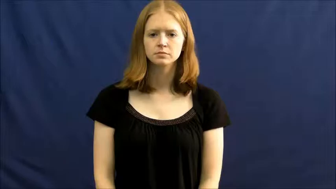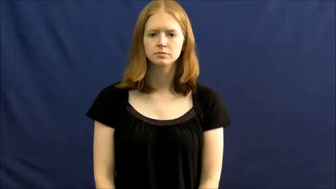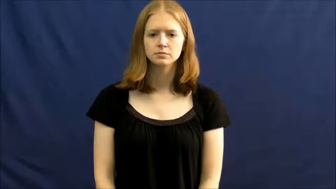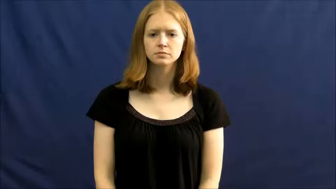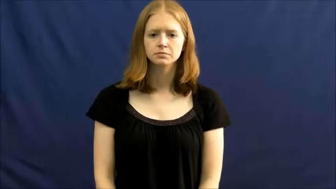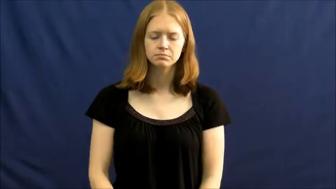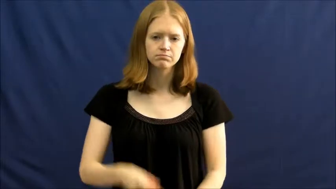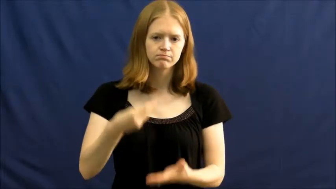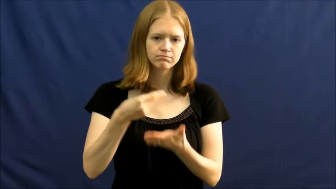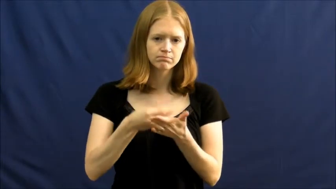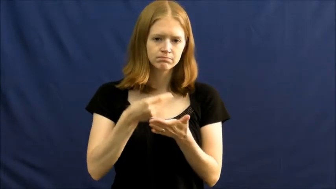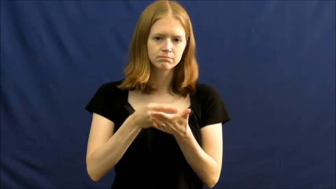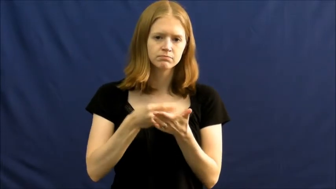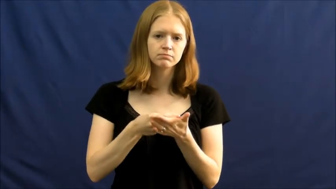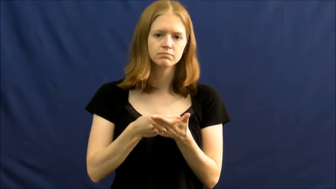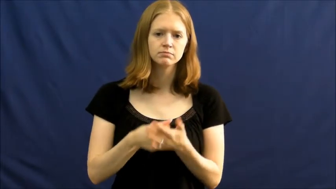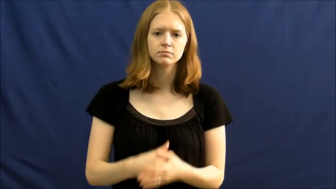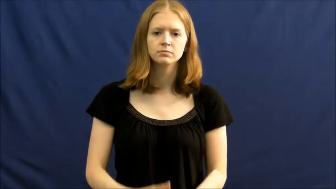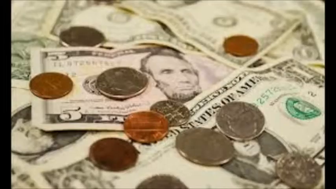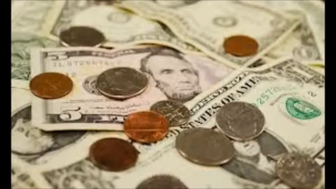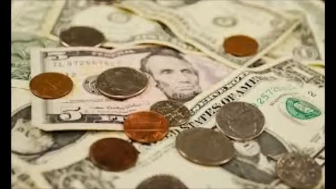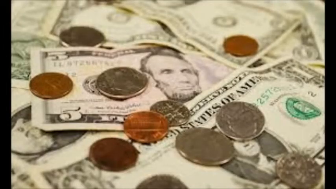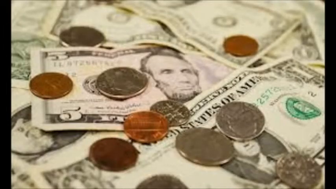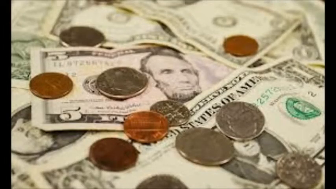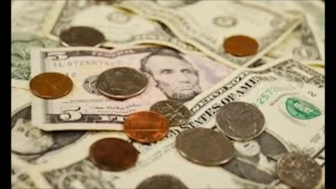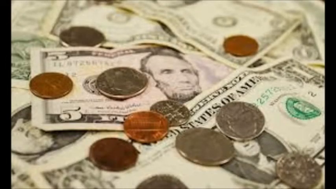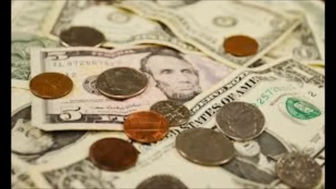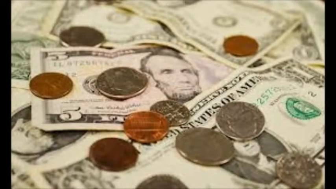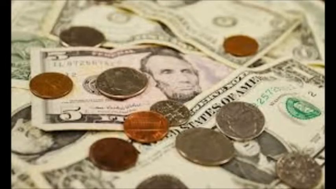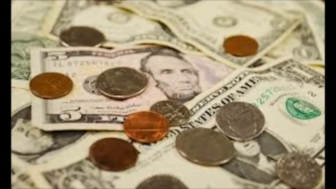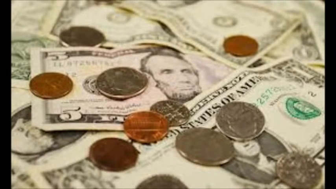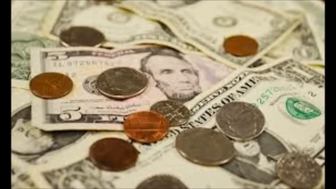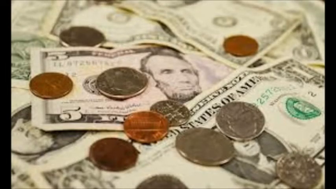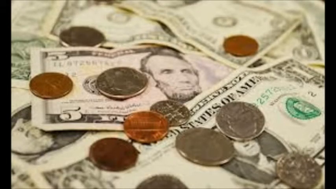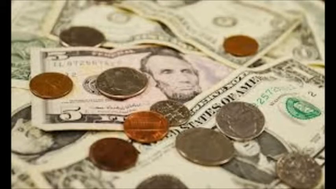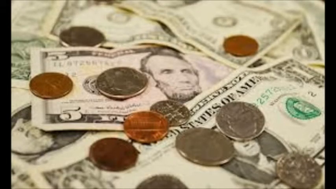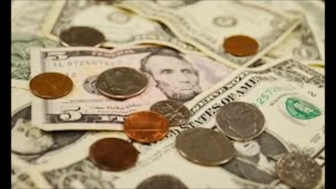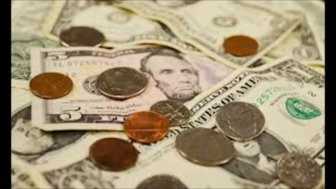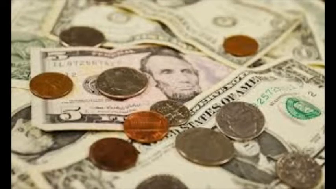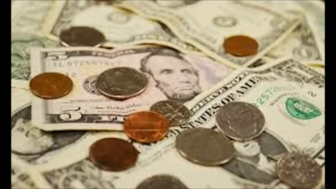money